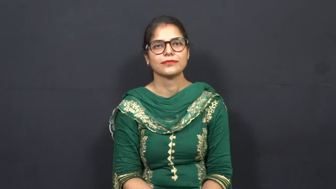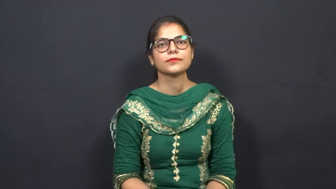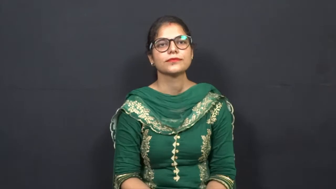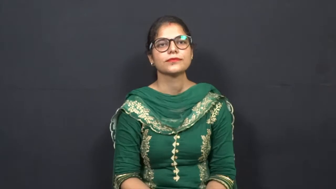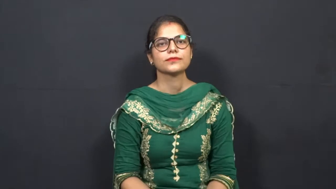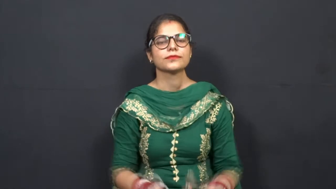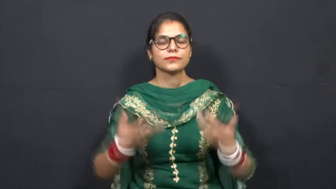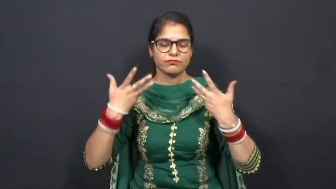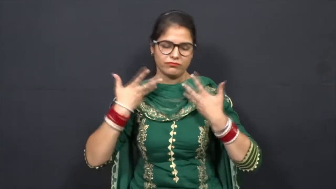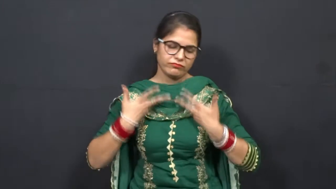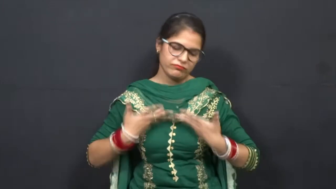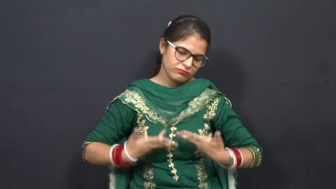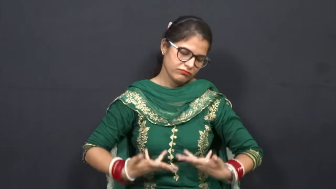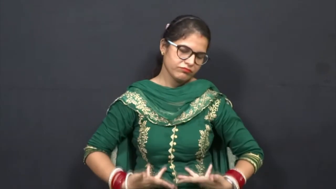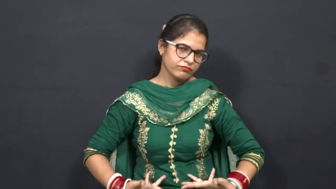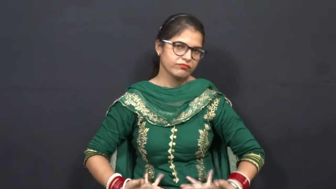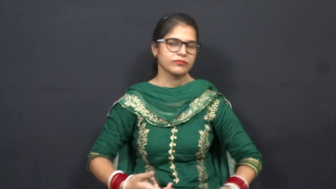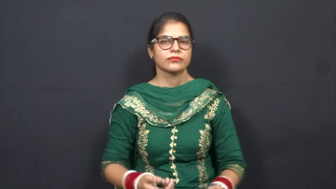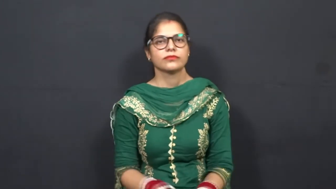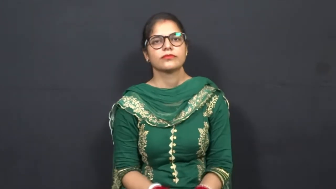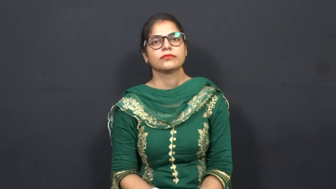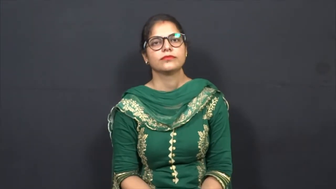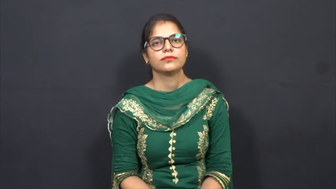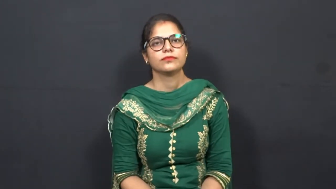Tired